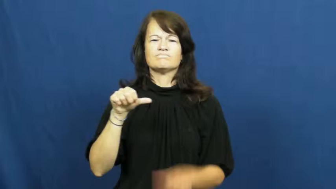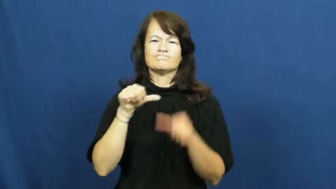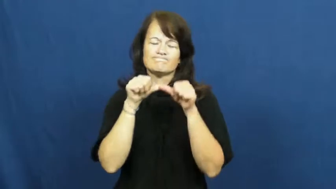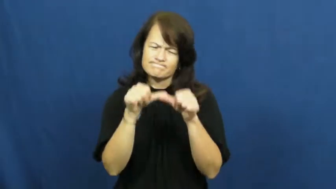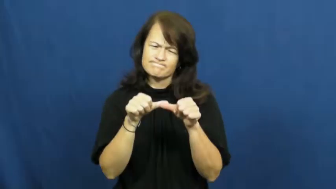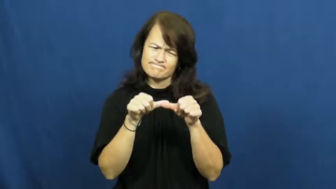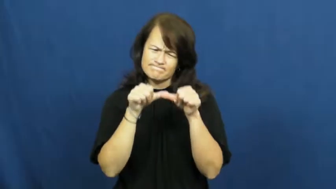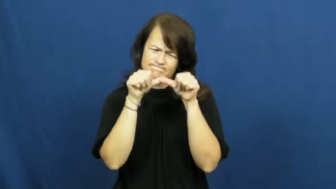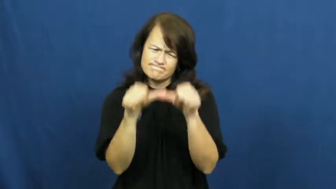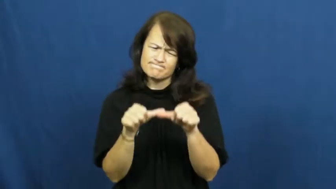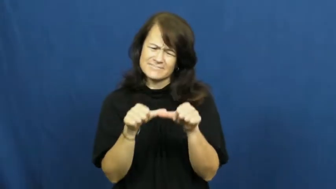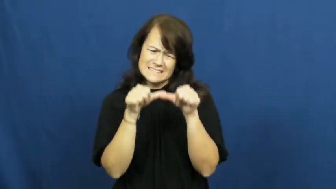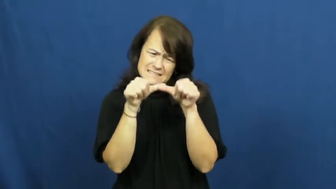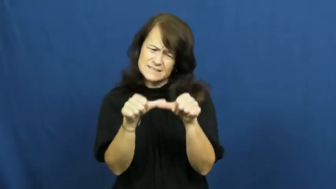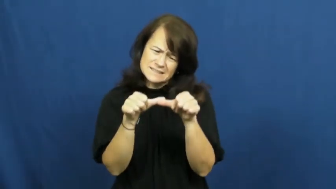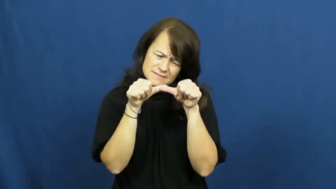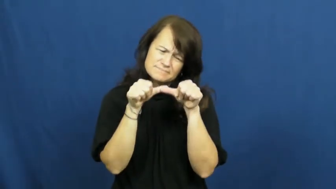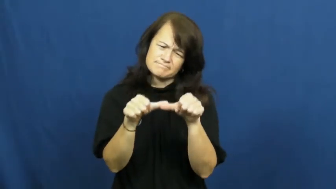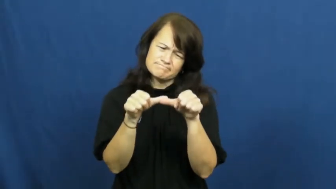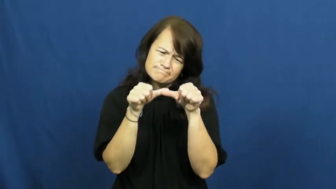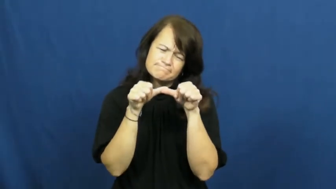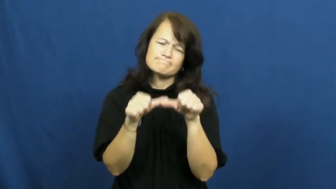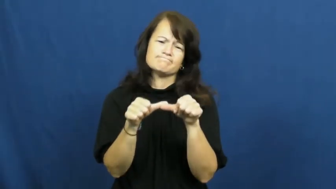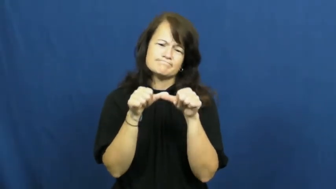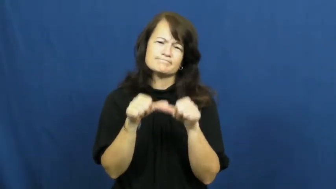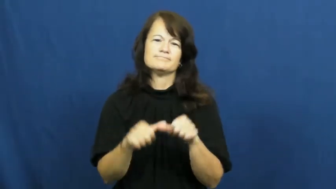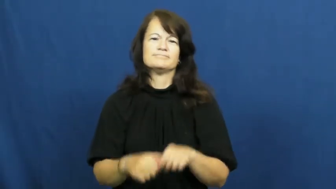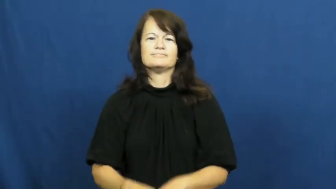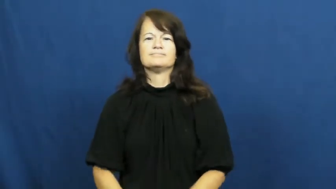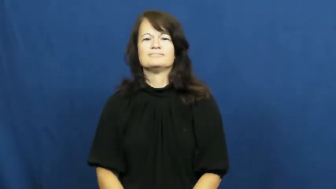keep up-continue